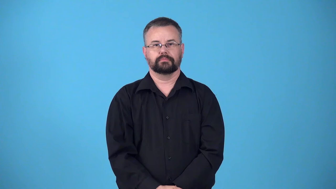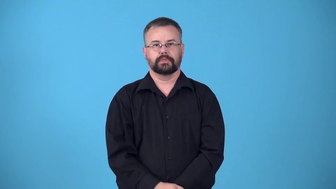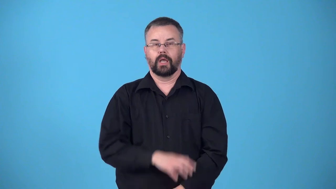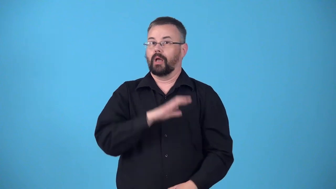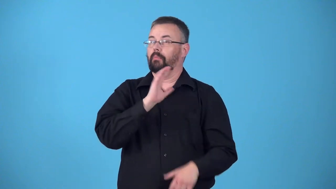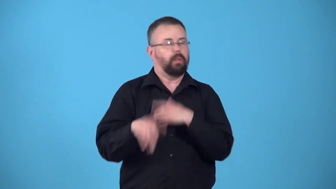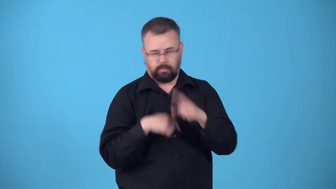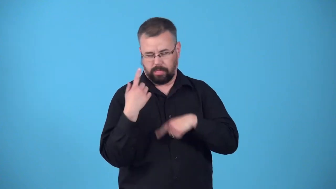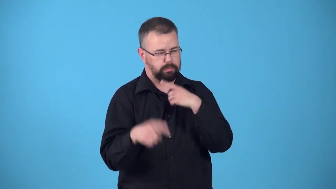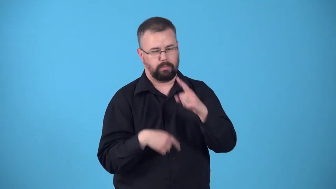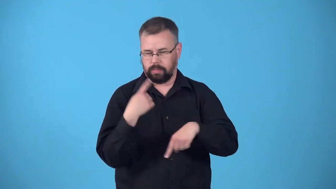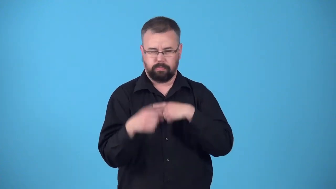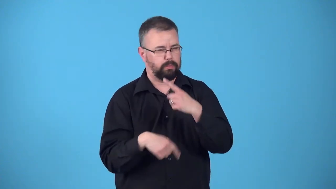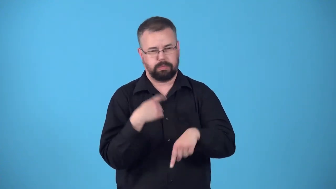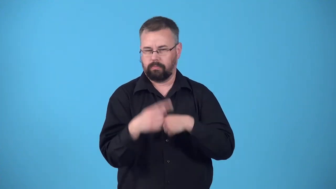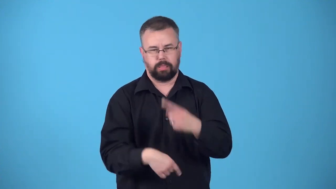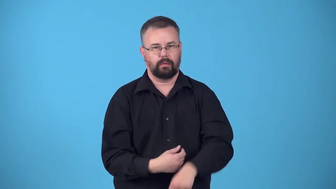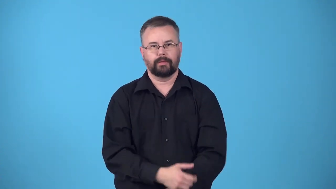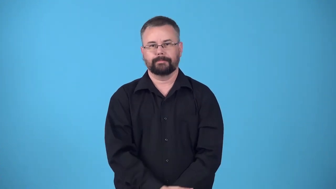end over end